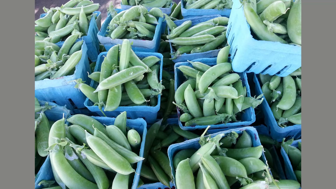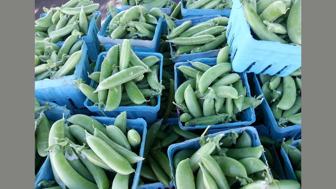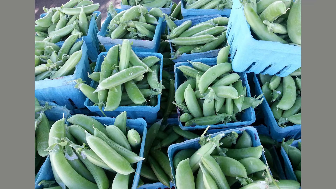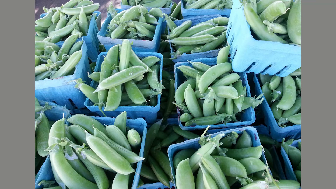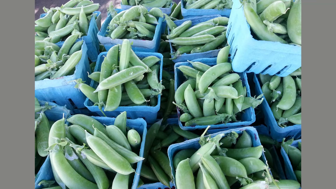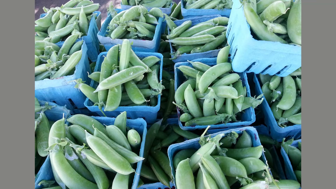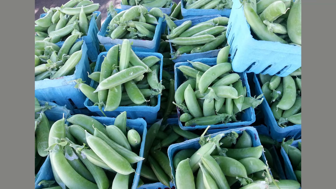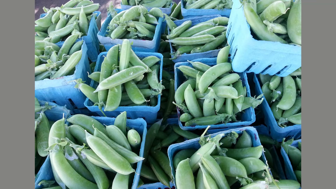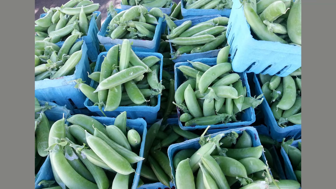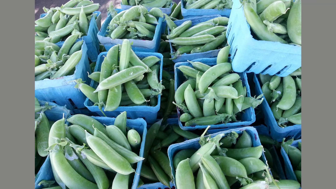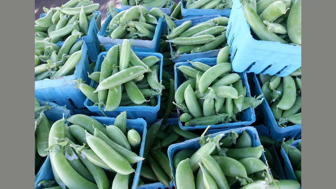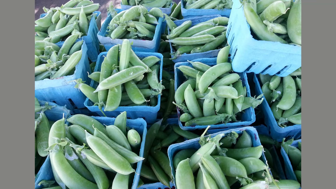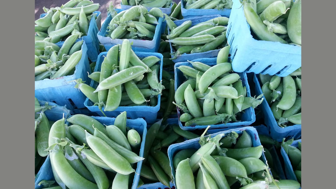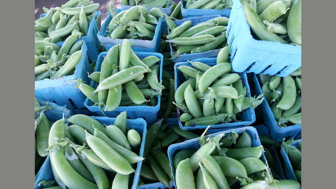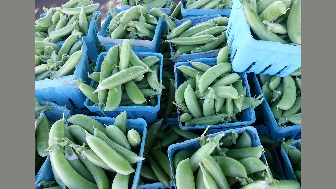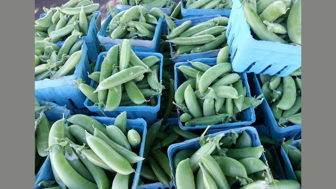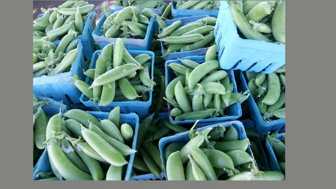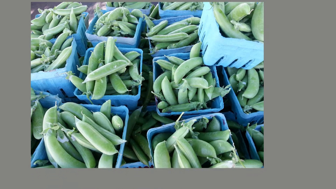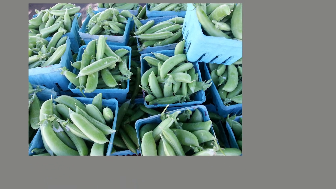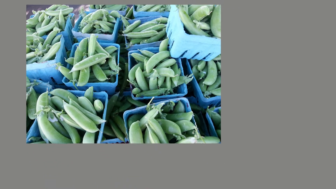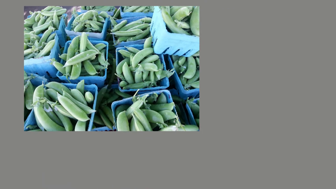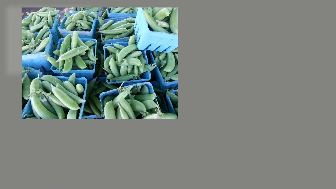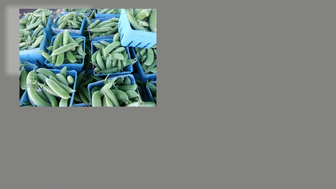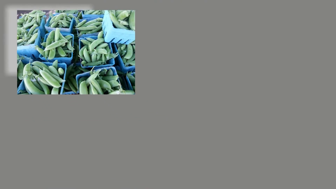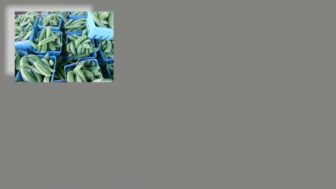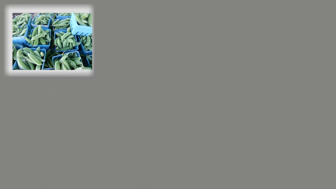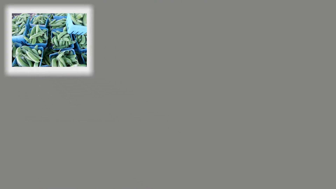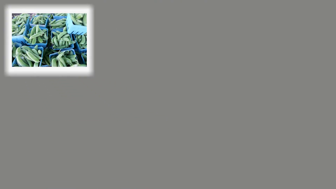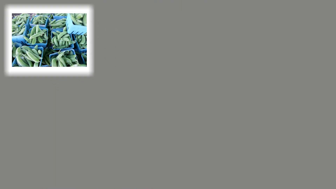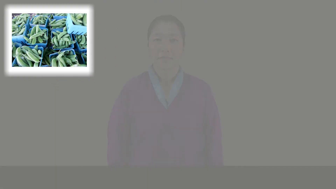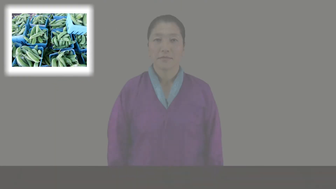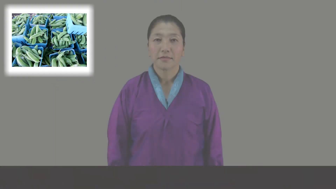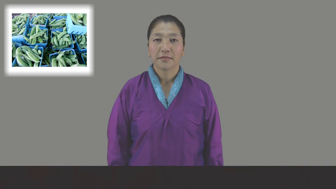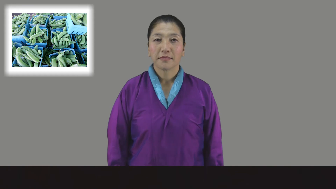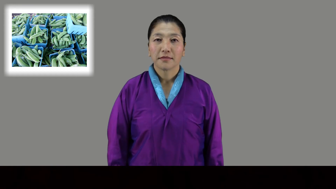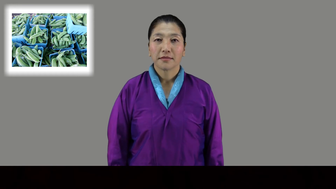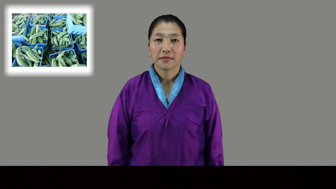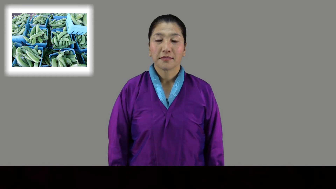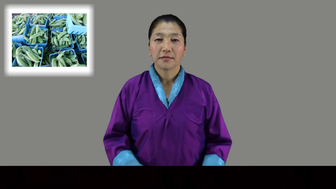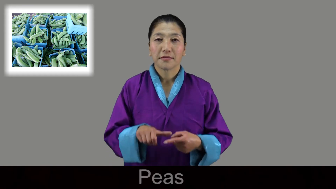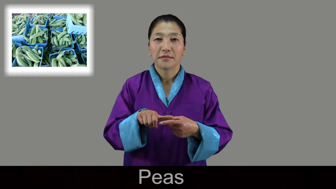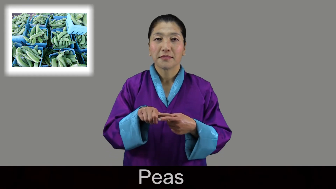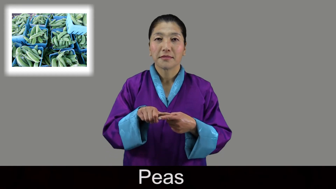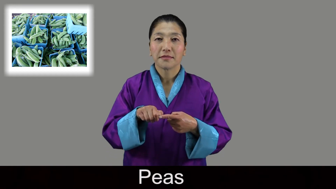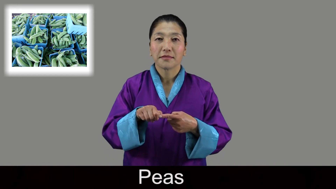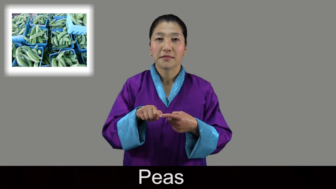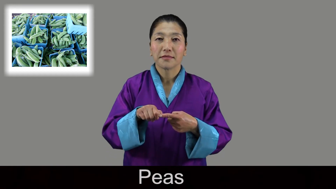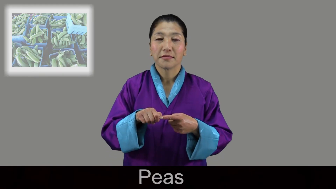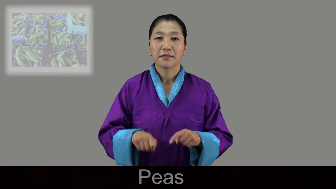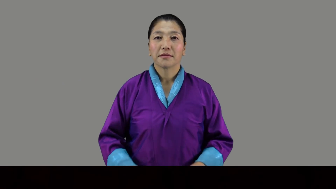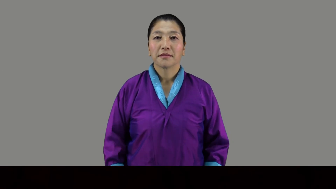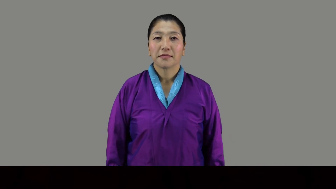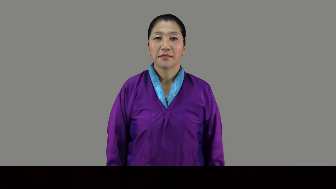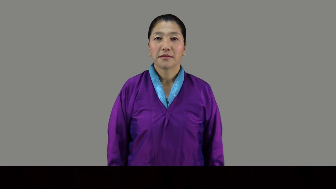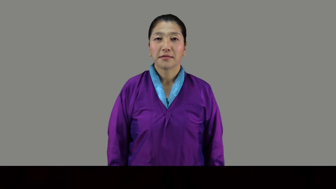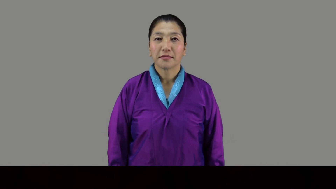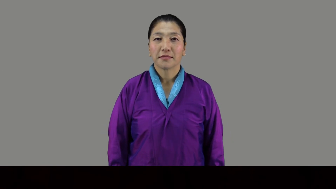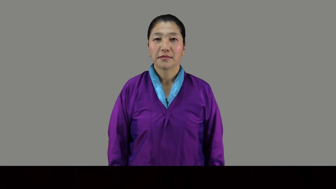Peas